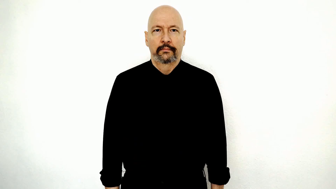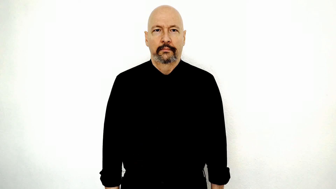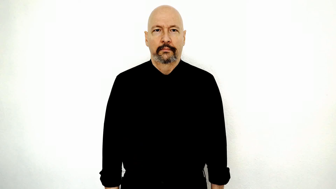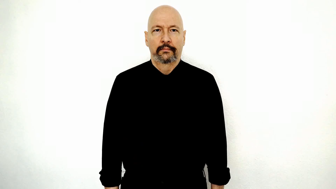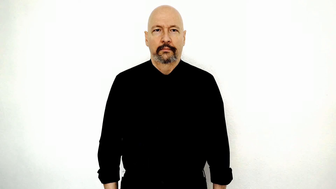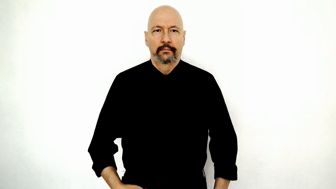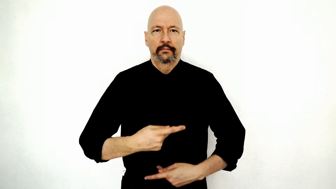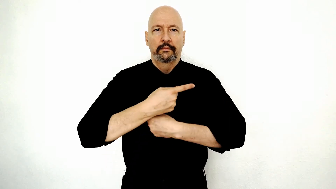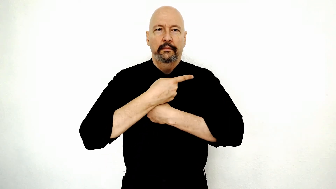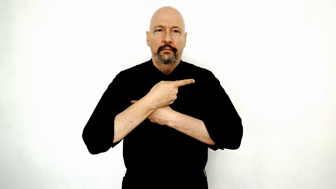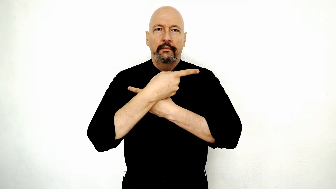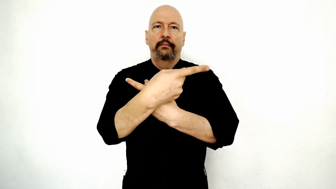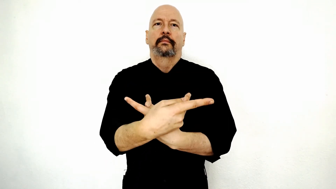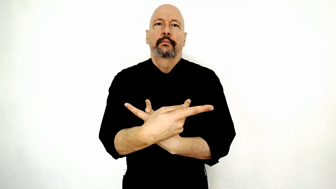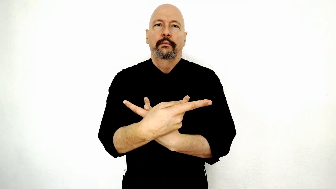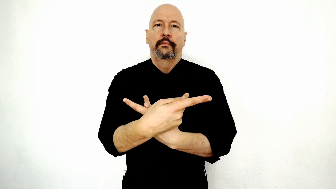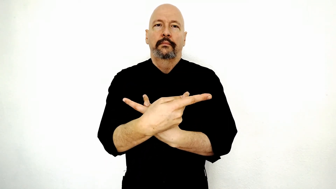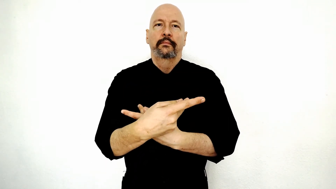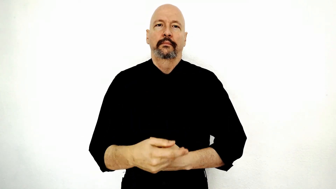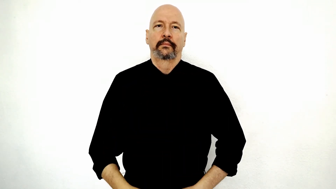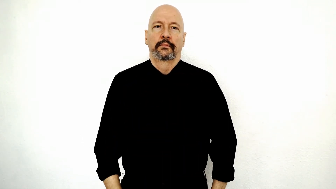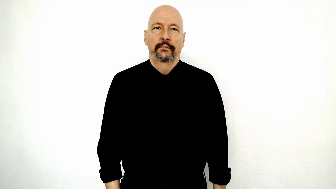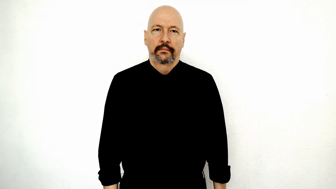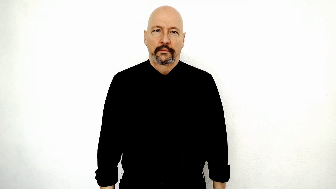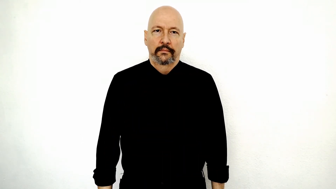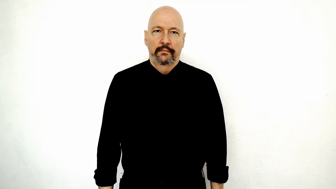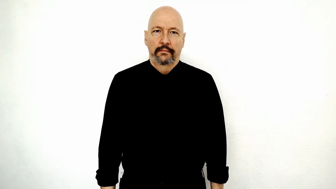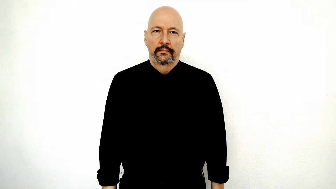you-BORROW-from-me